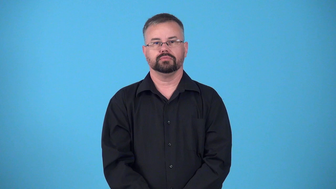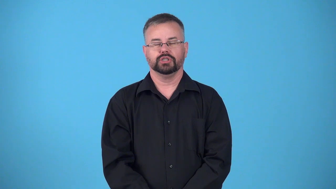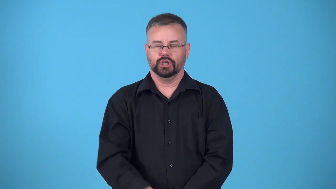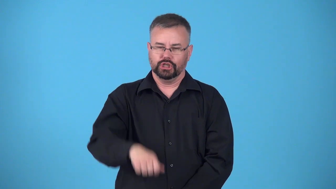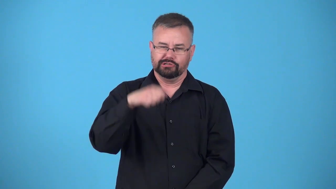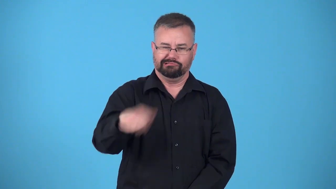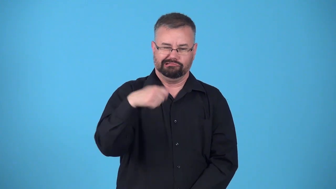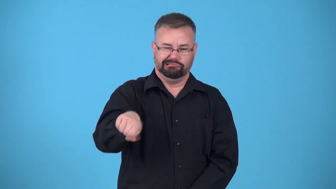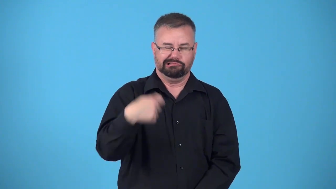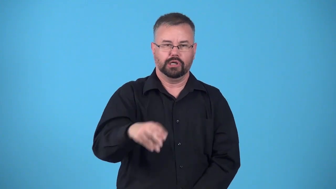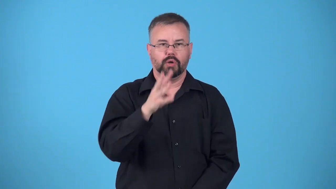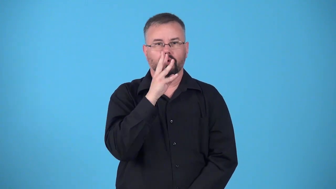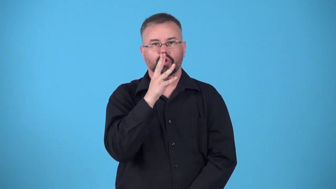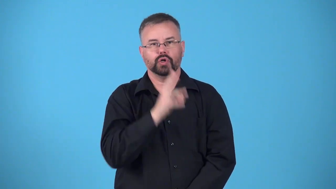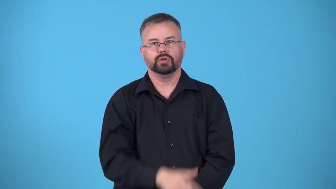shake off